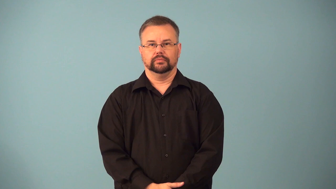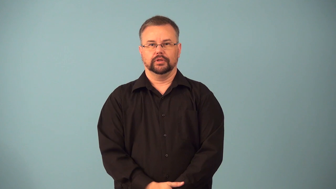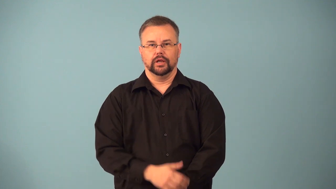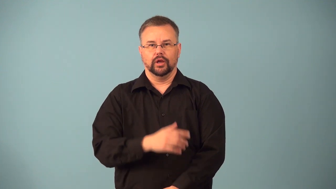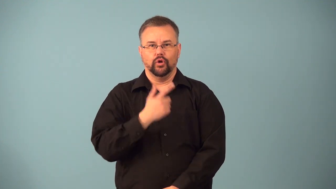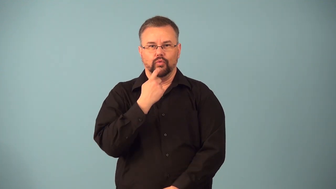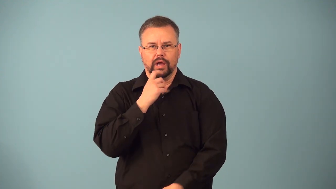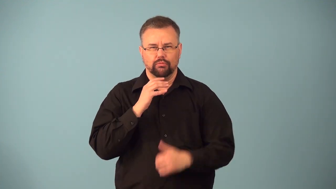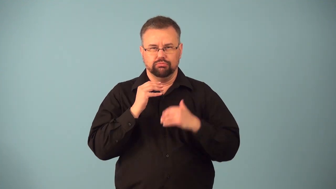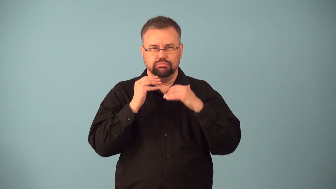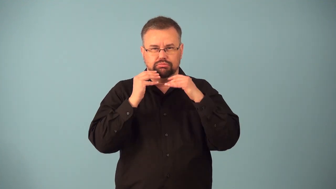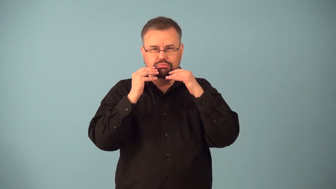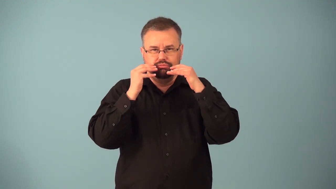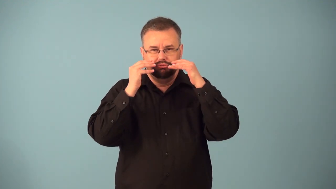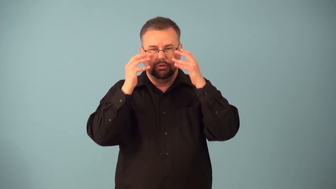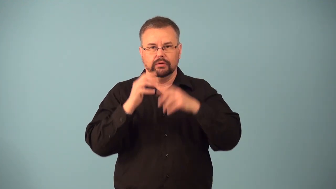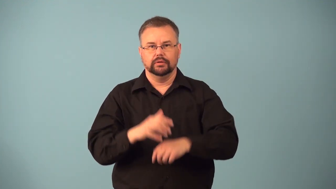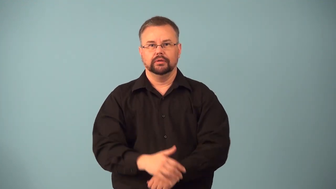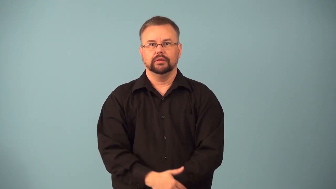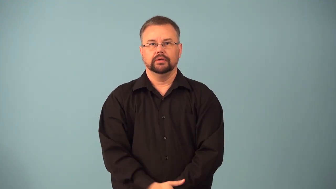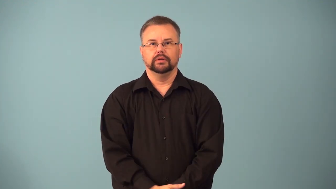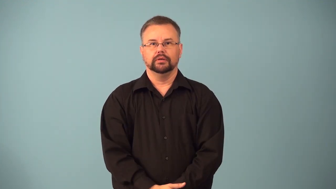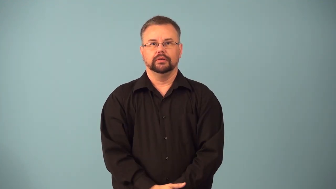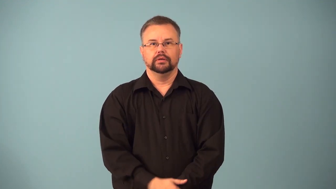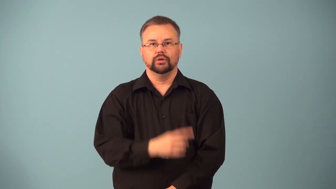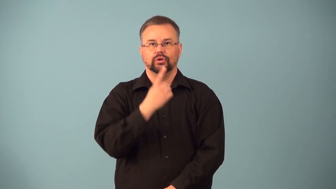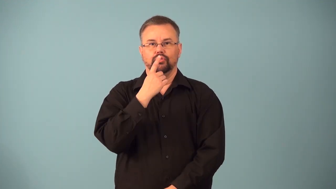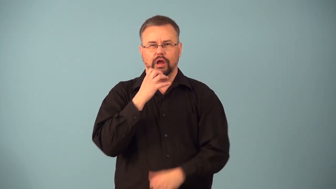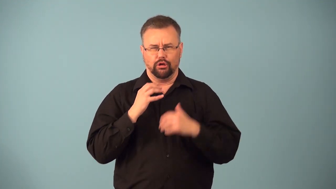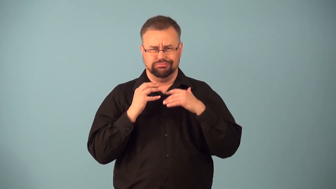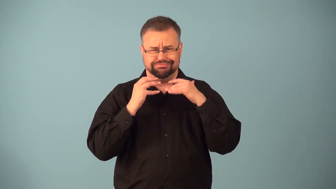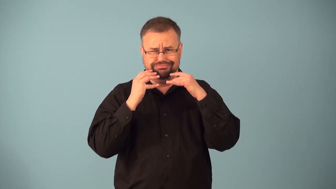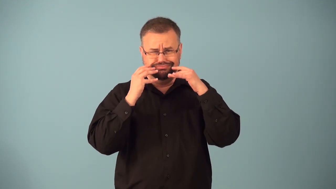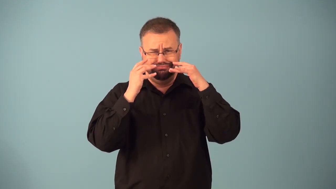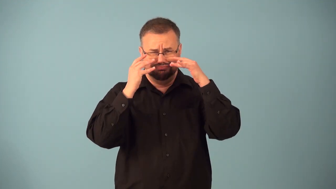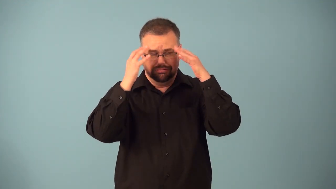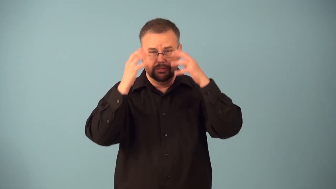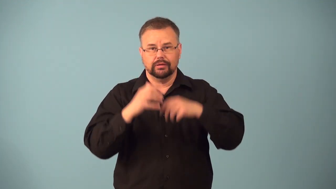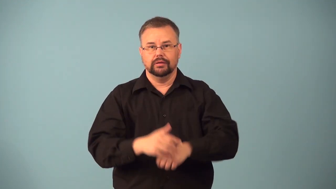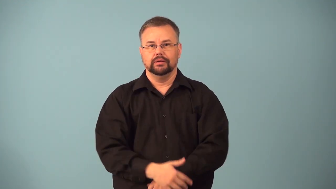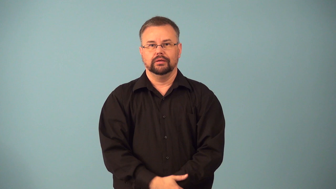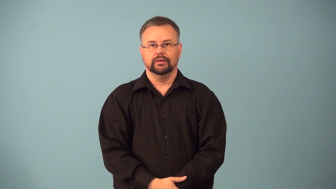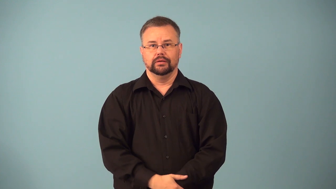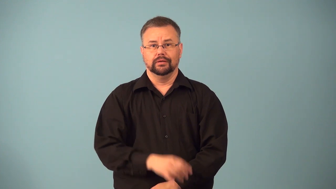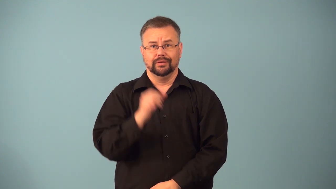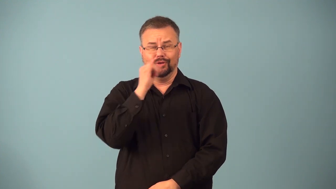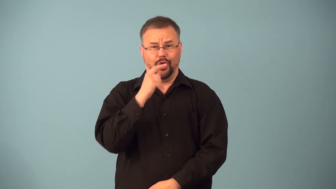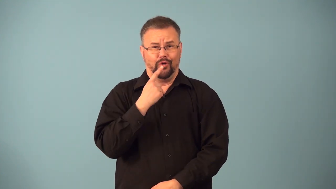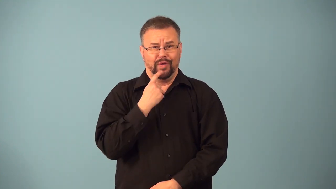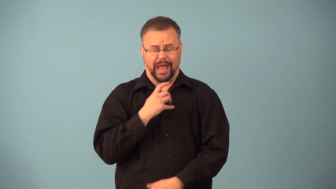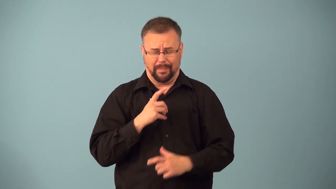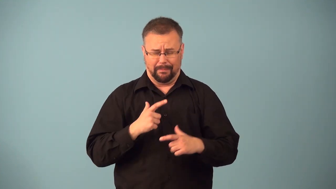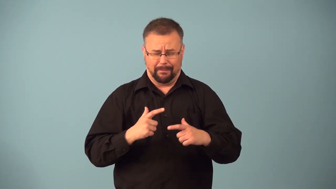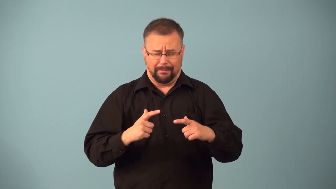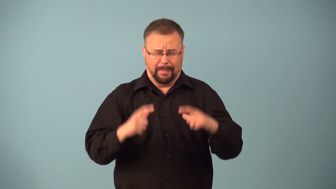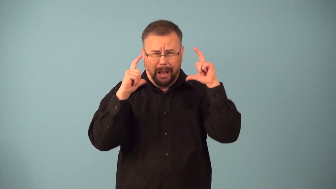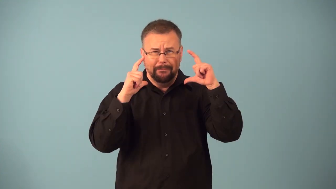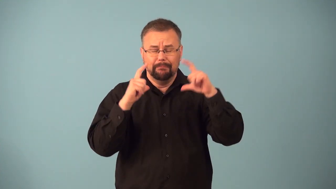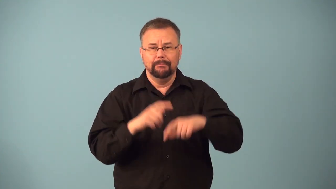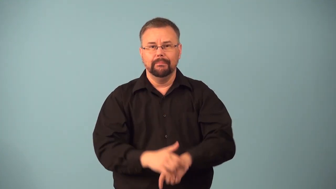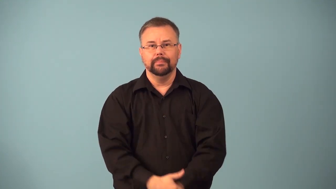flush,flusher,flushest